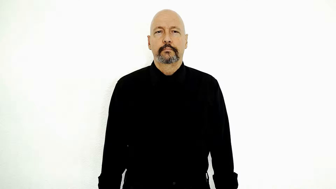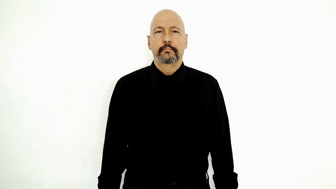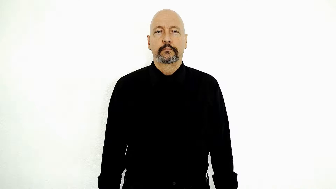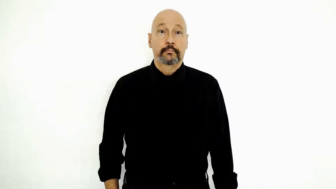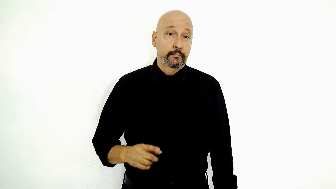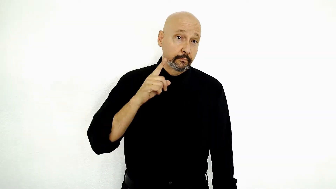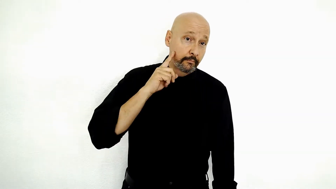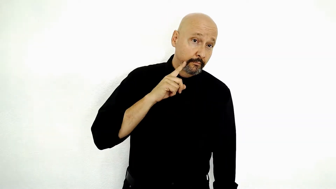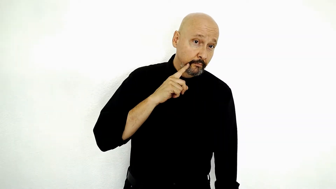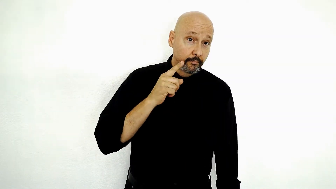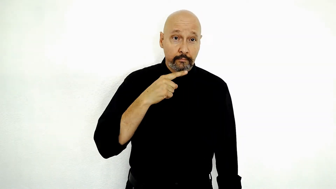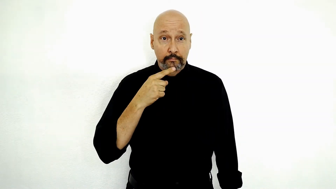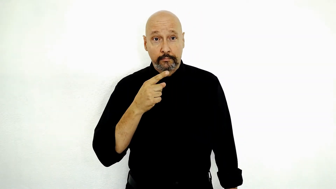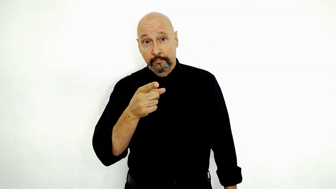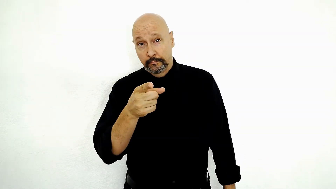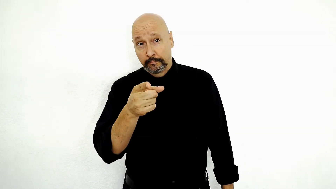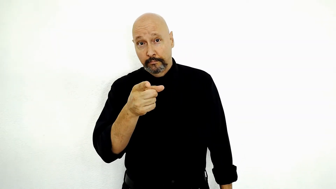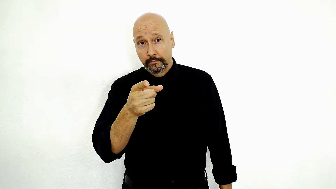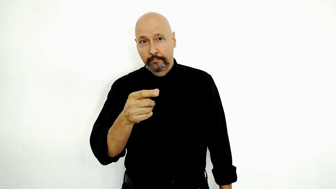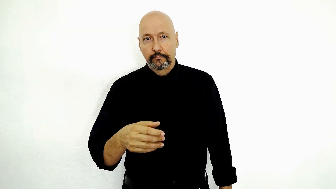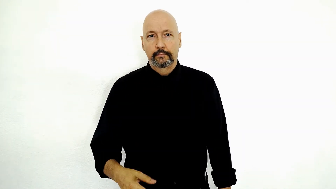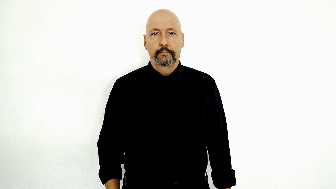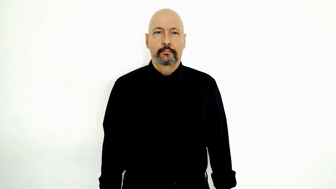DEAF [bodyshift-"or"] HEARING YOU?